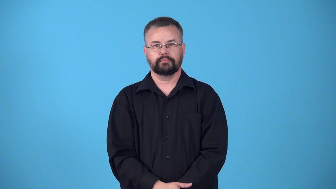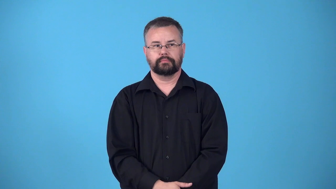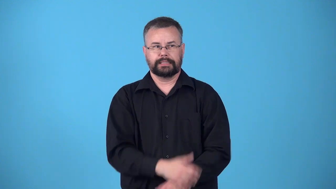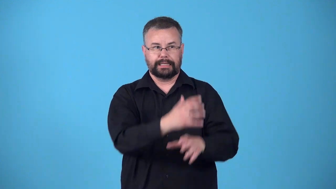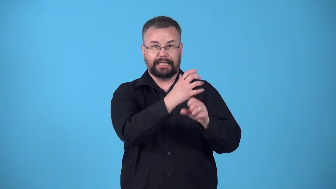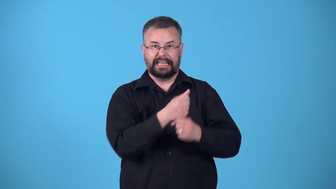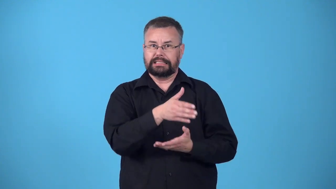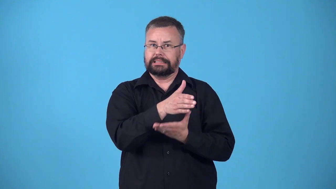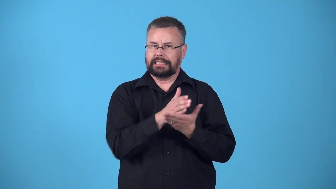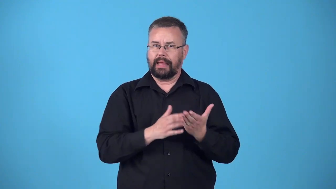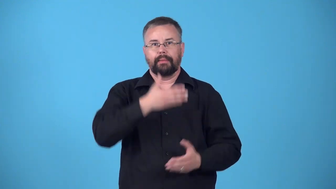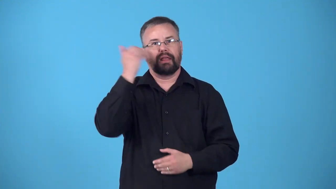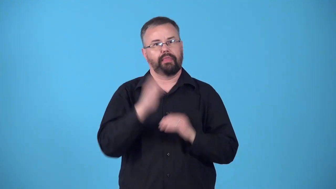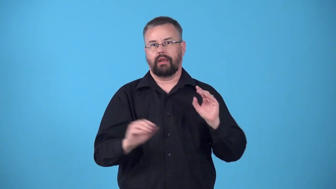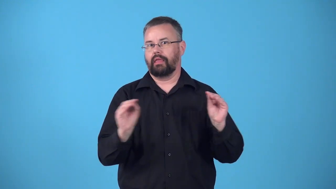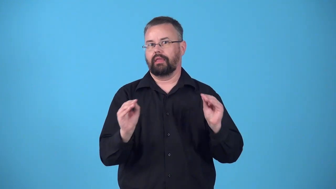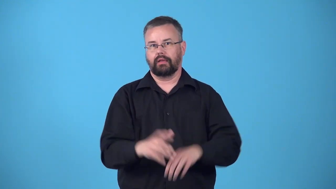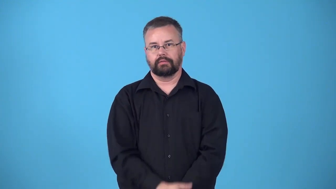half a loaf is better than no bread